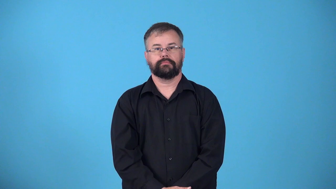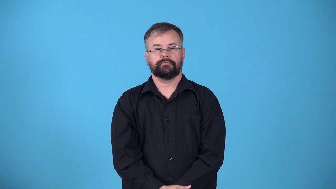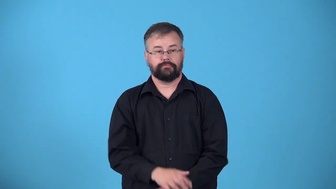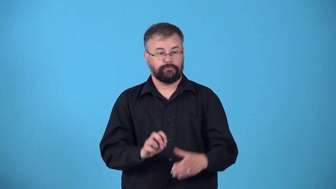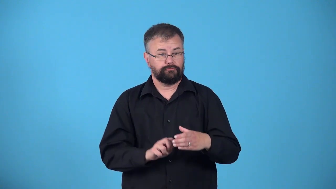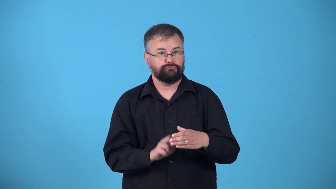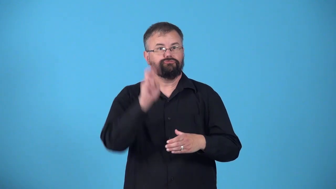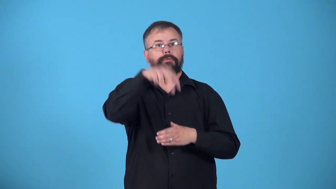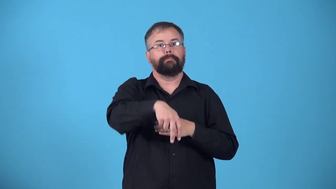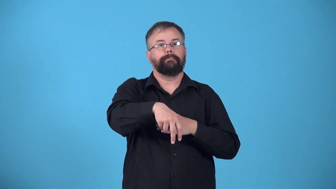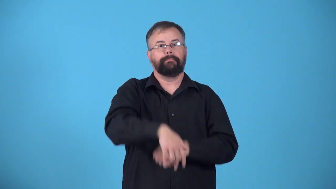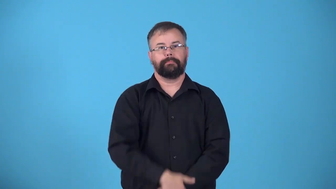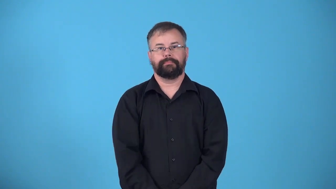hop out, hop out of